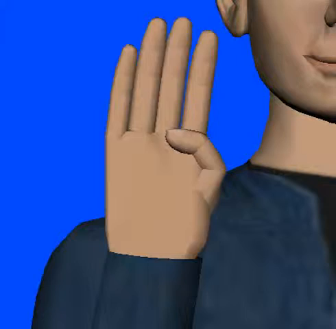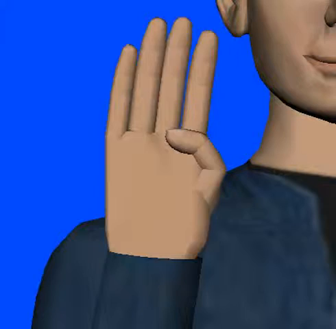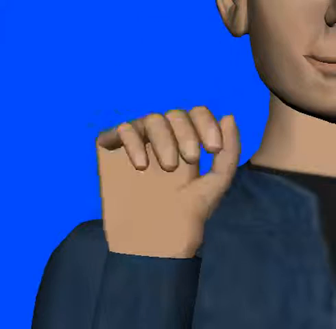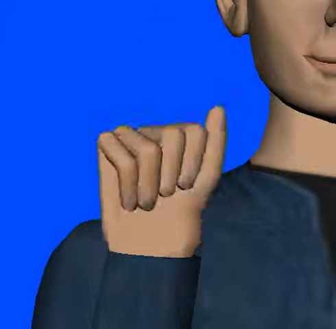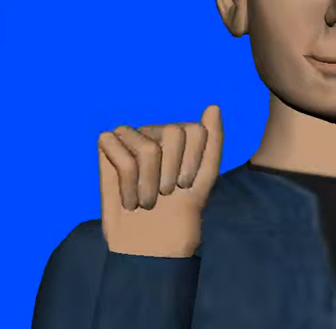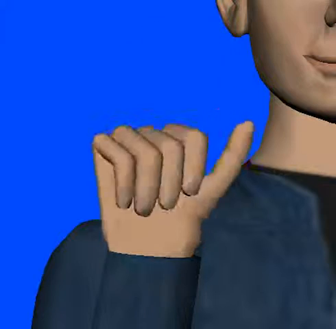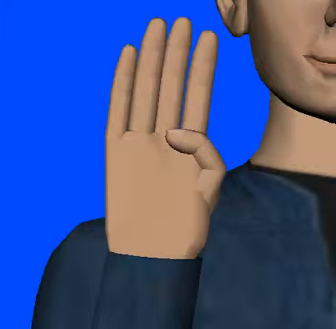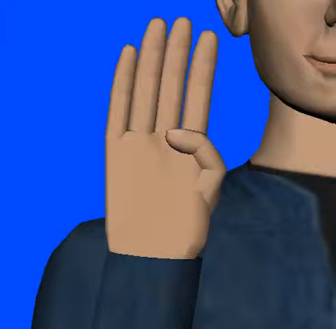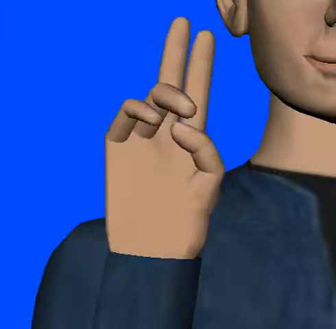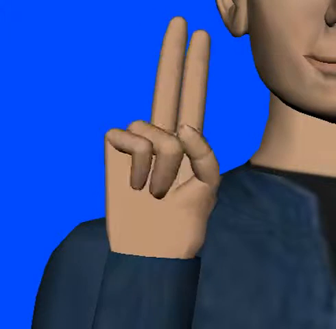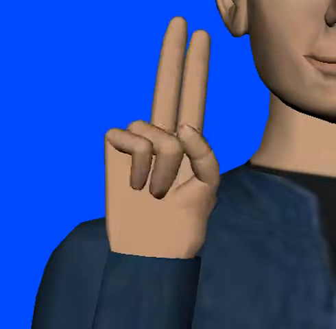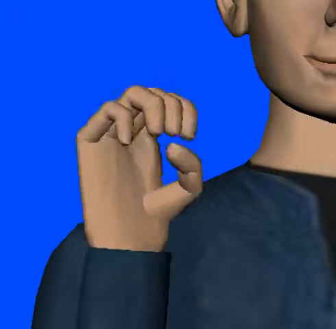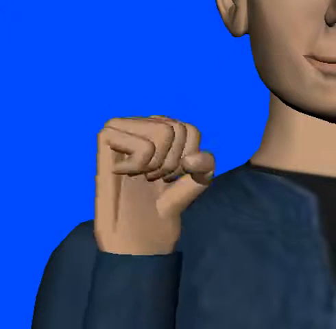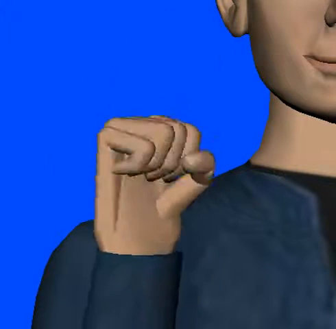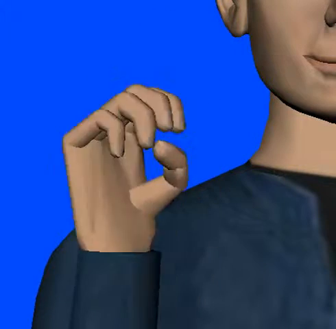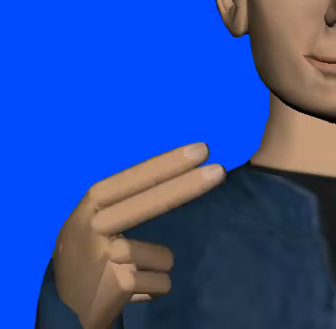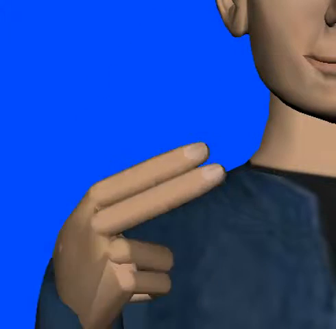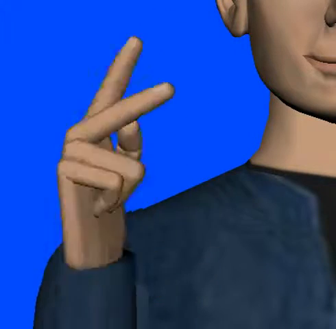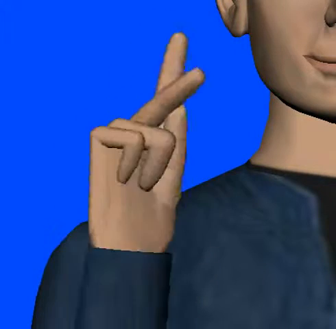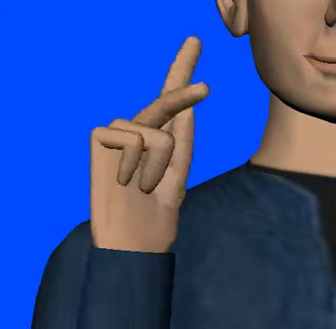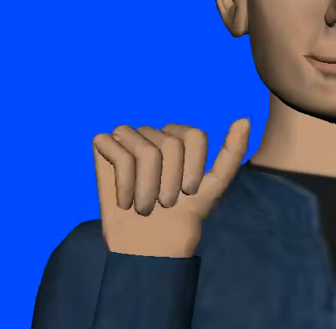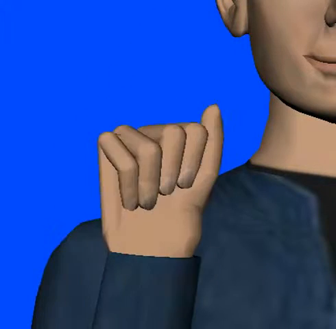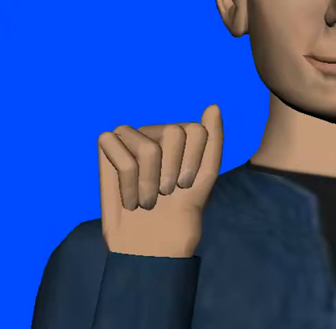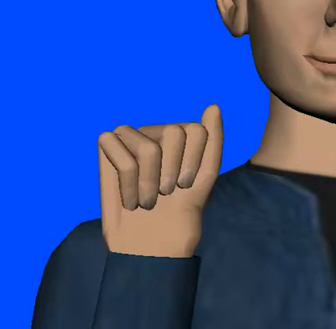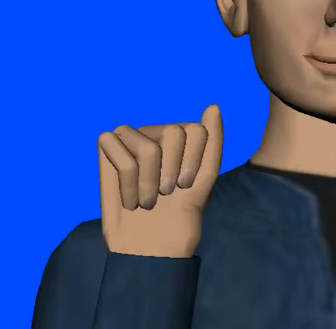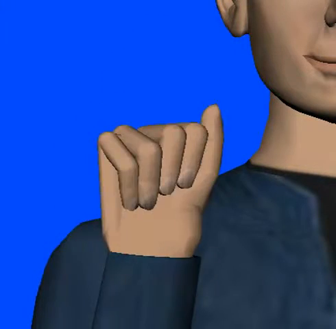babushka